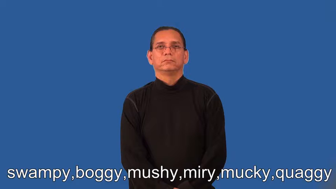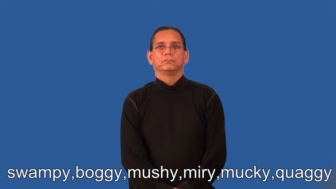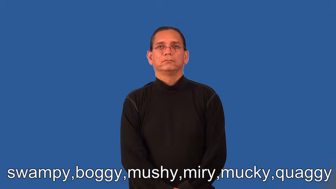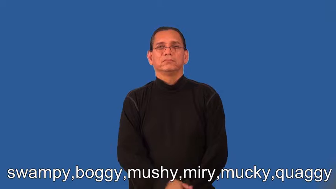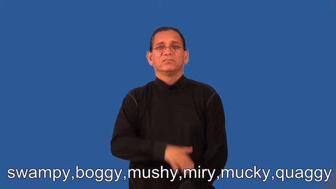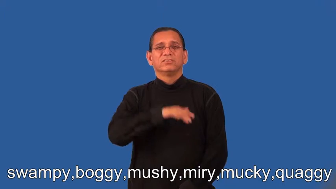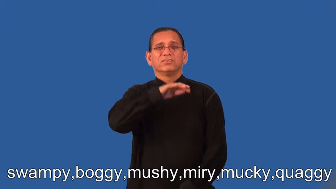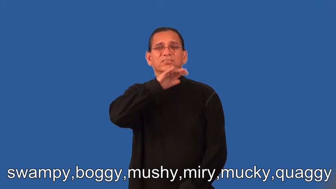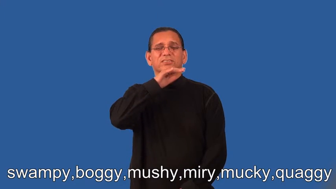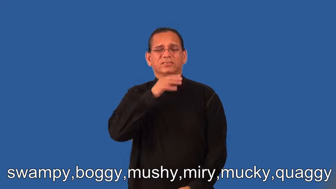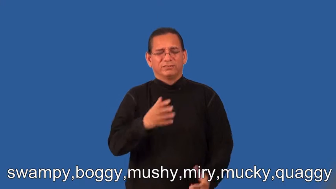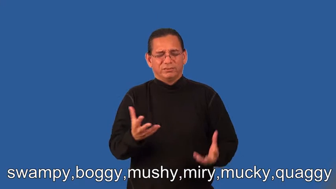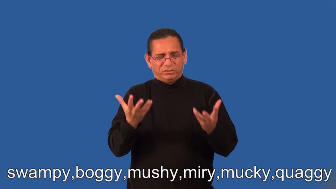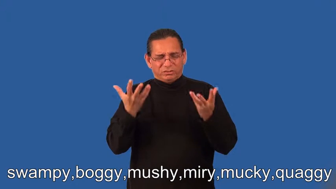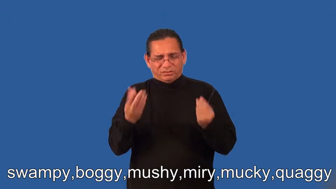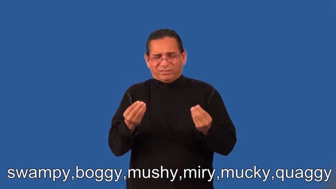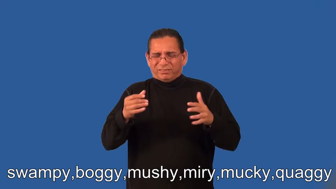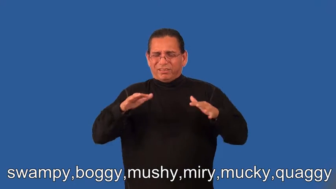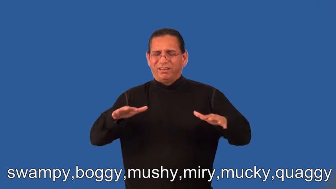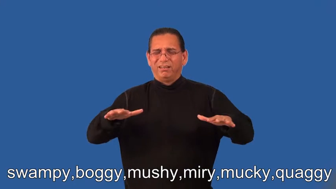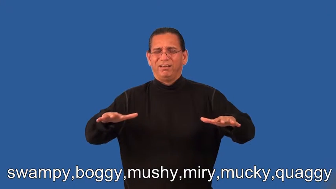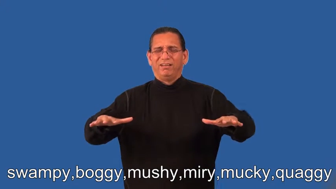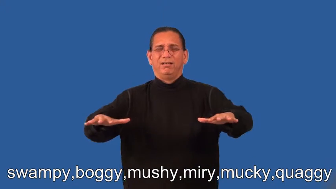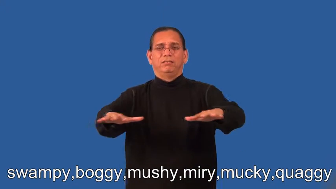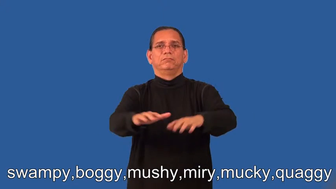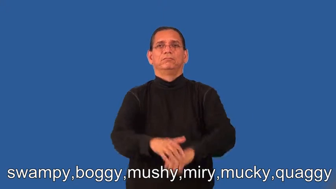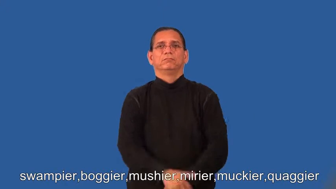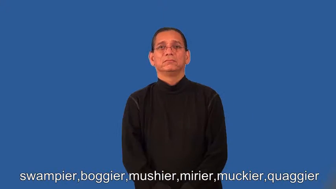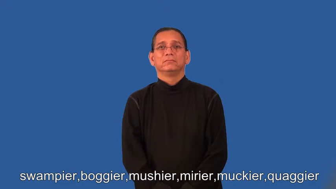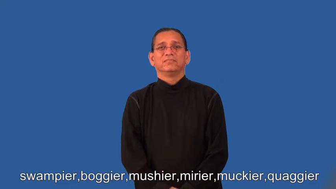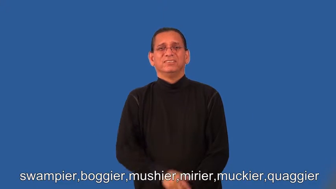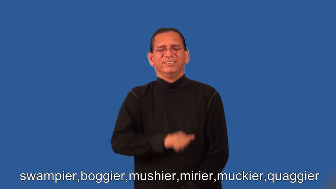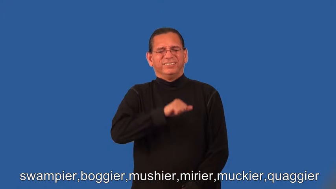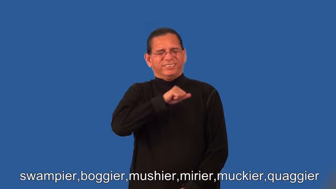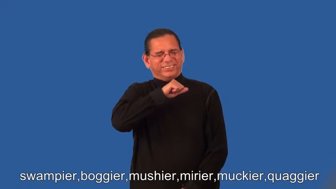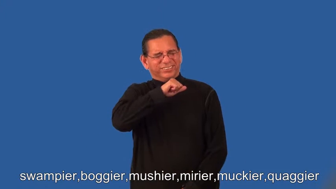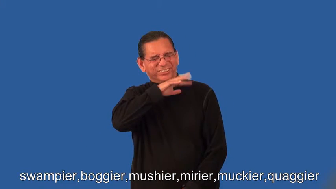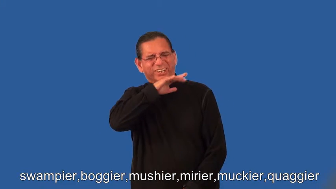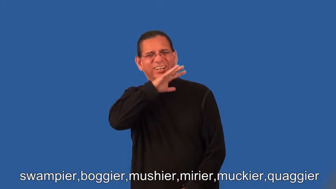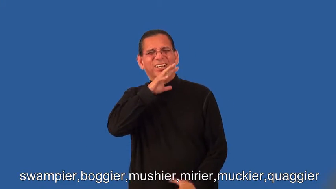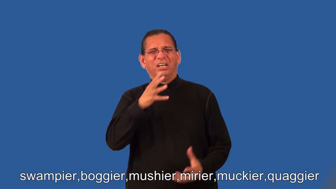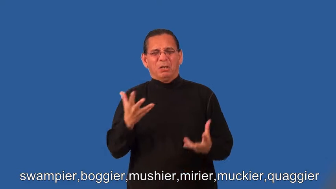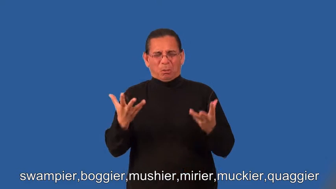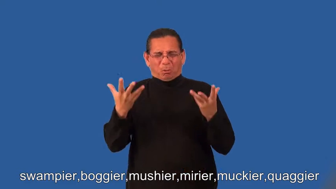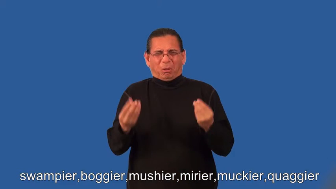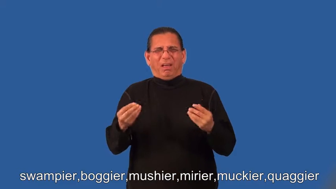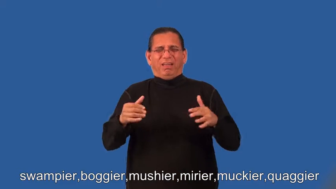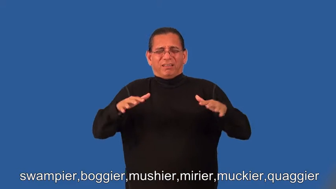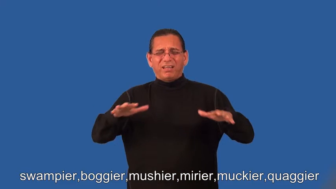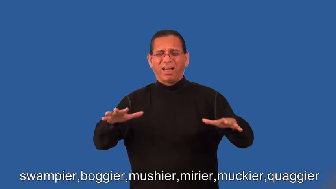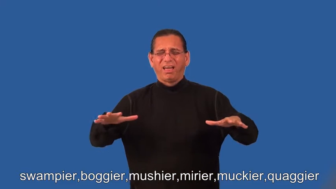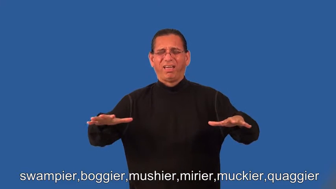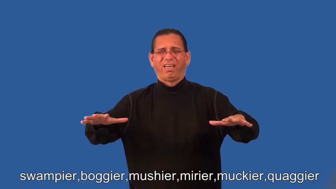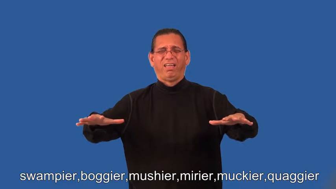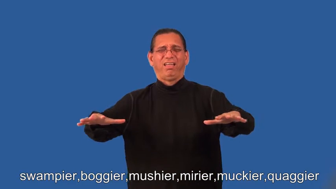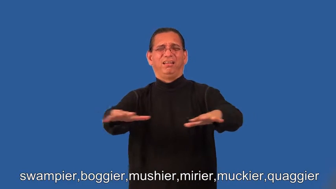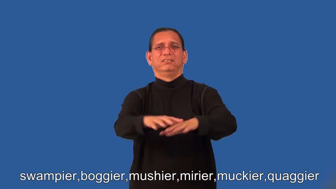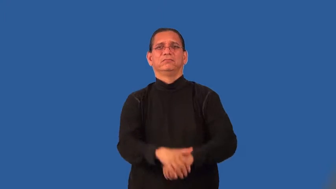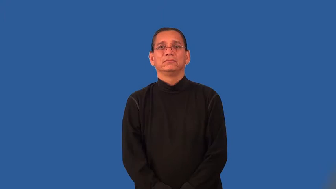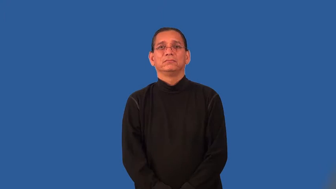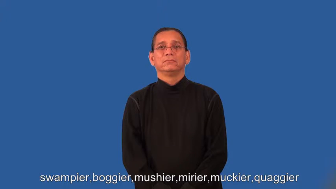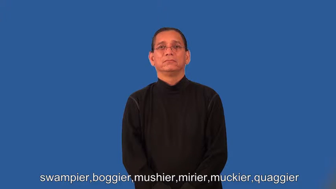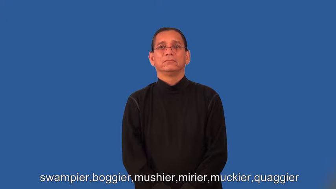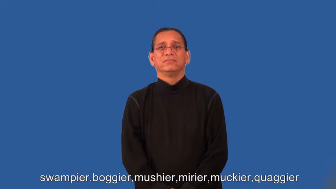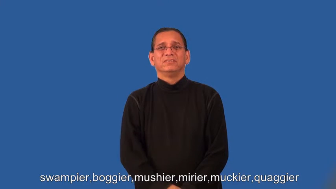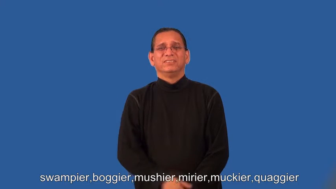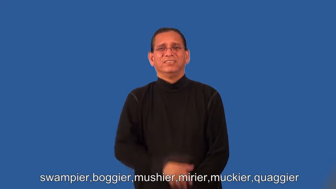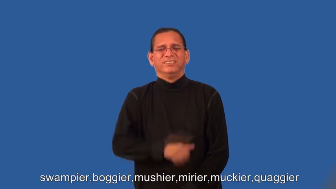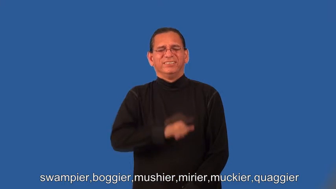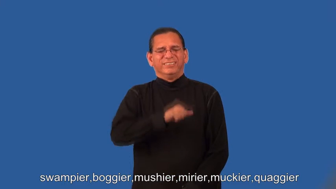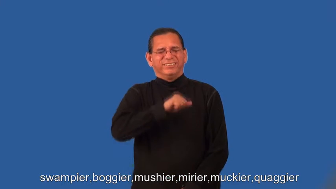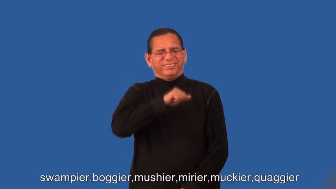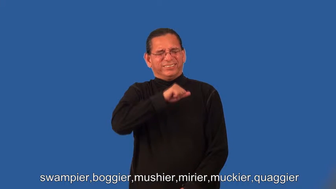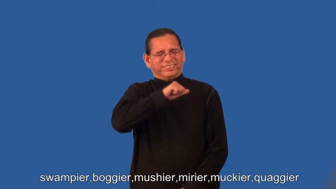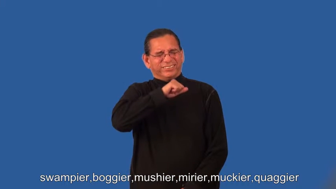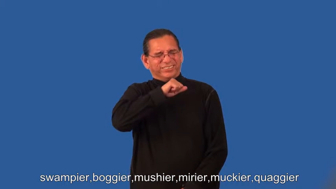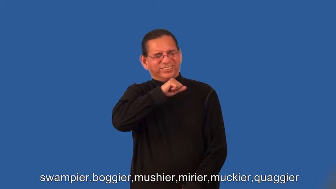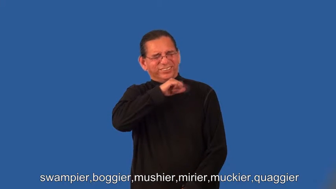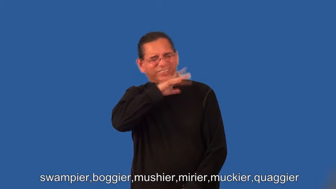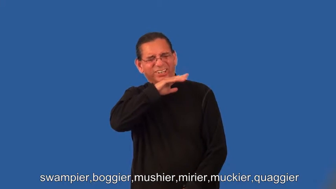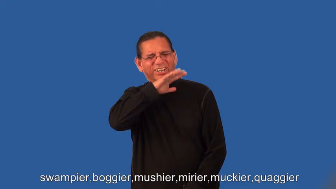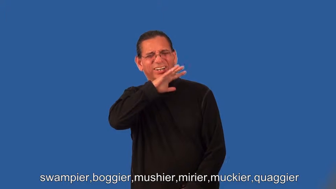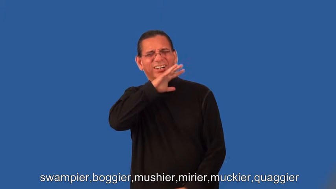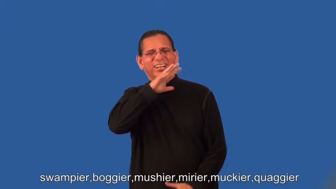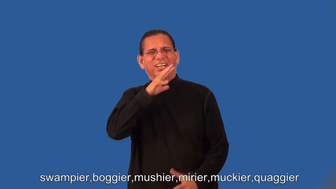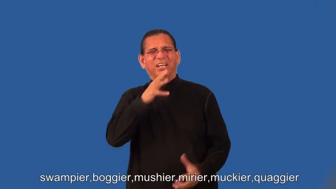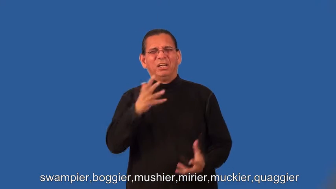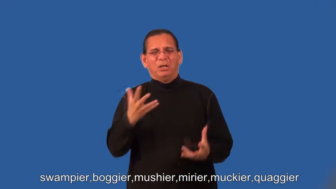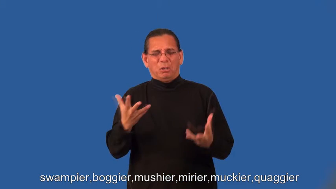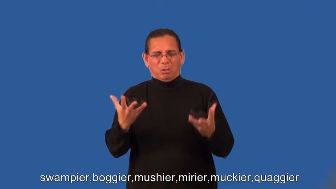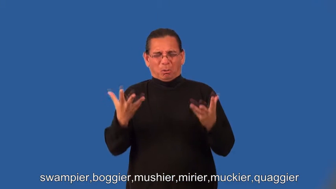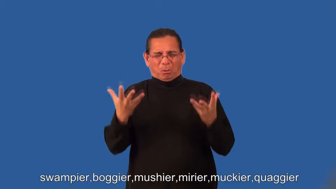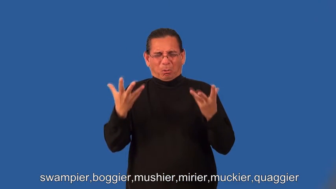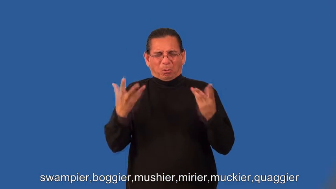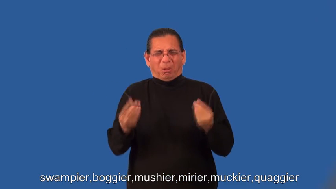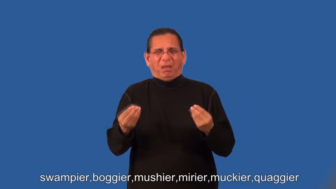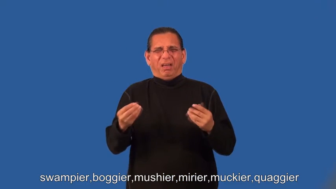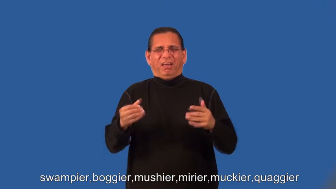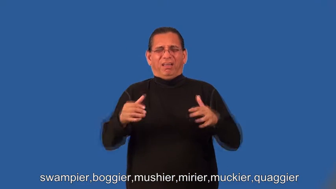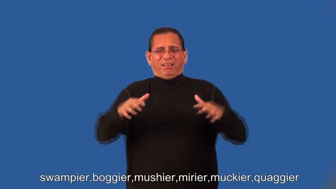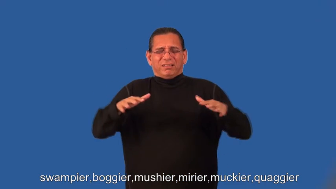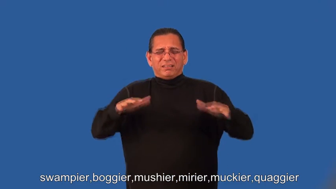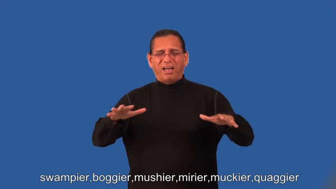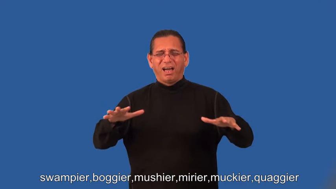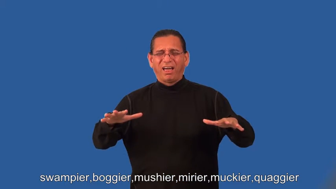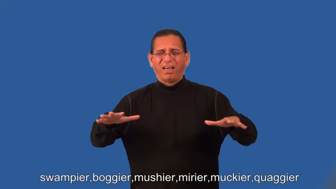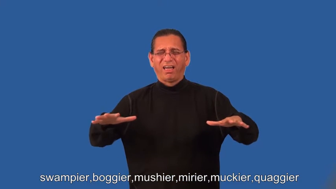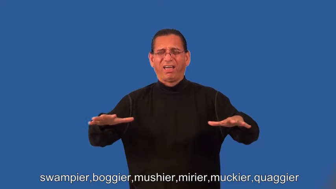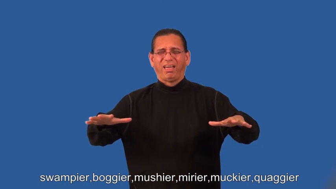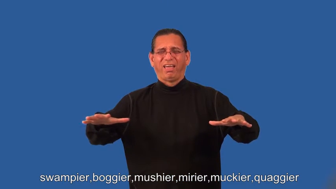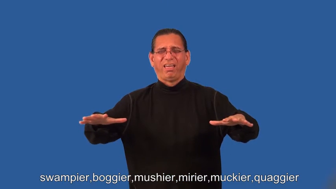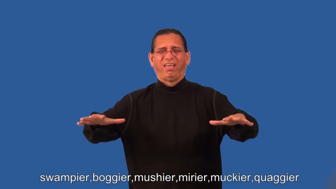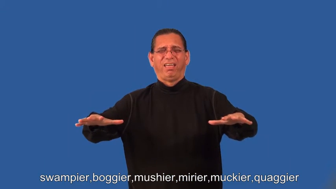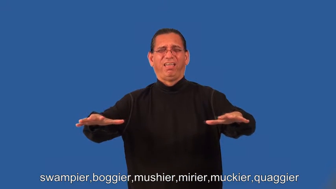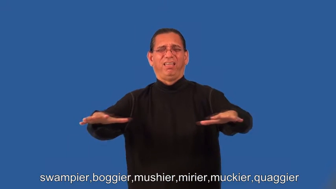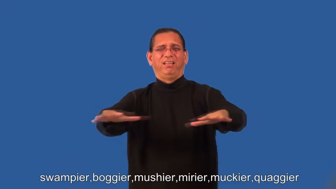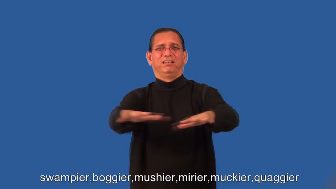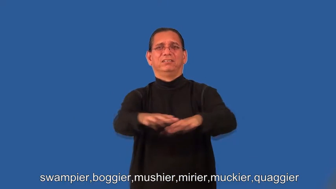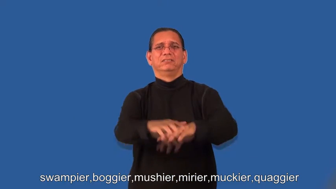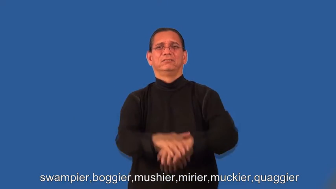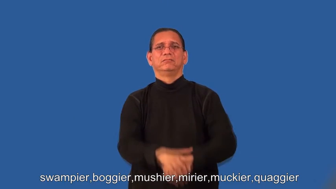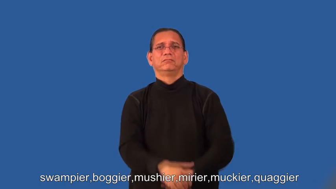swampier